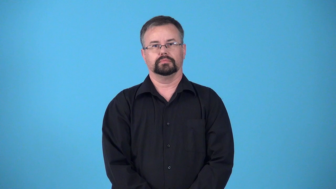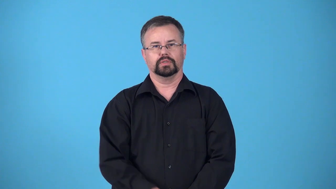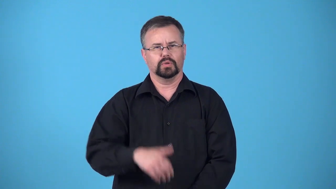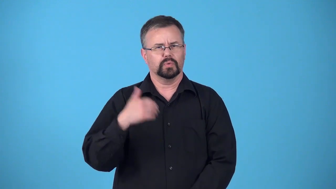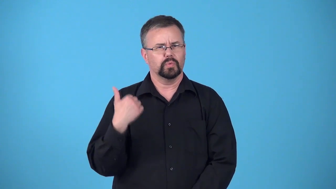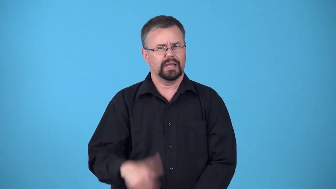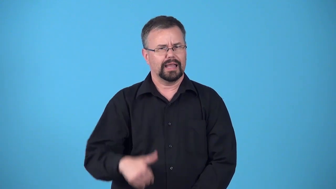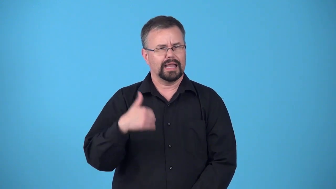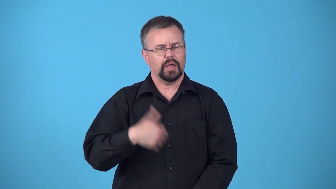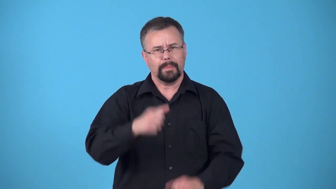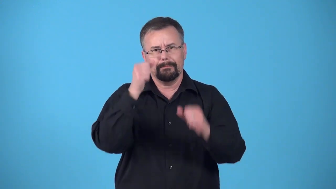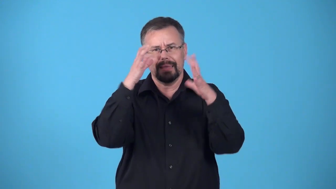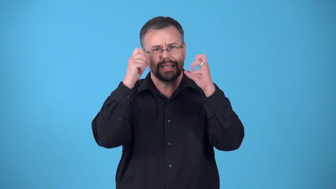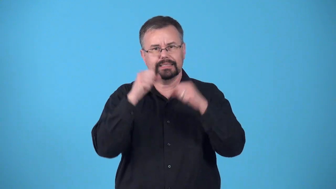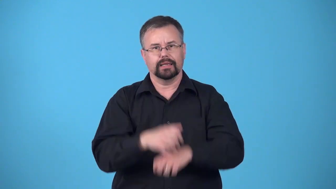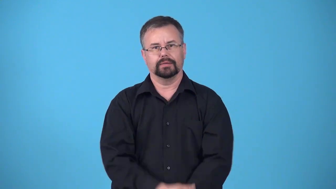that takes the cake